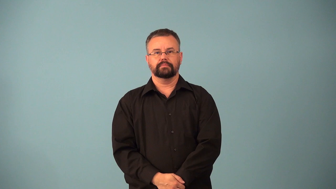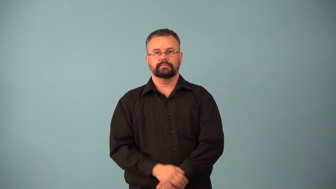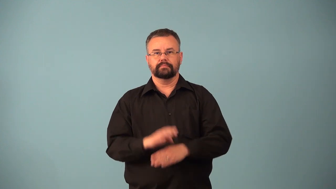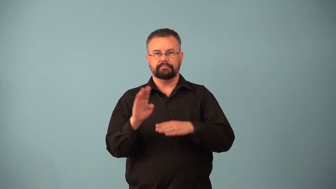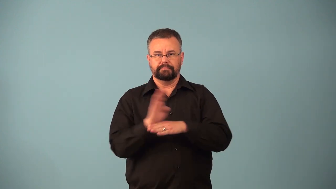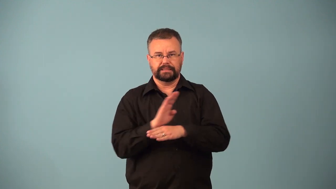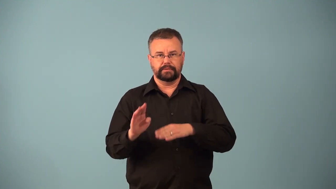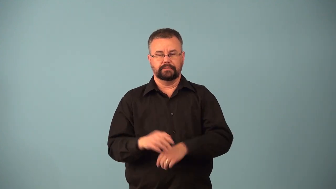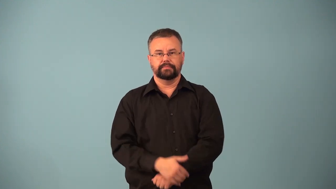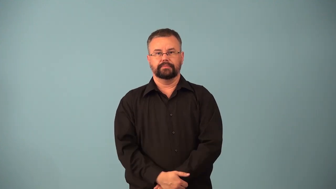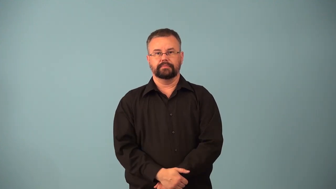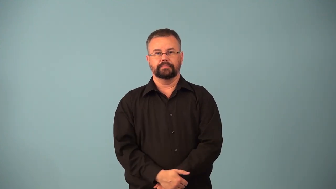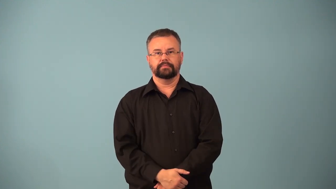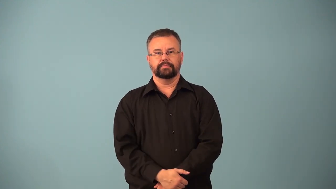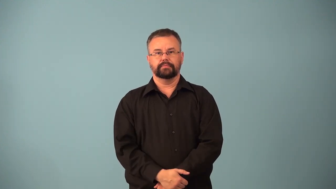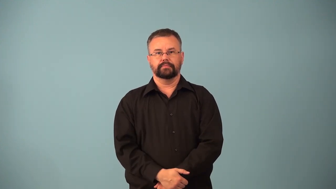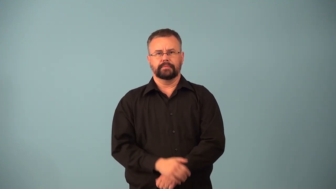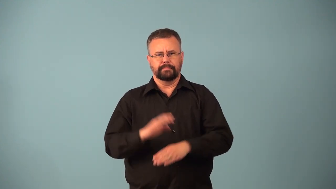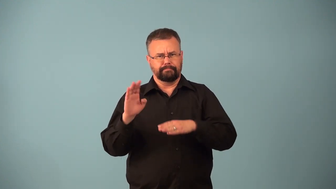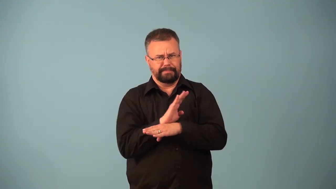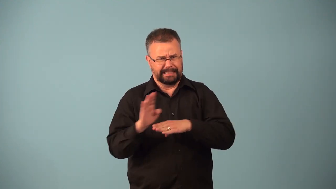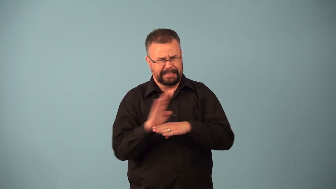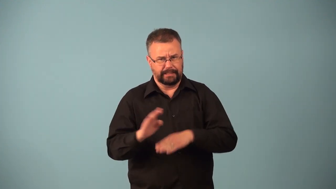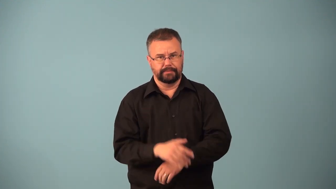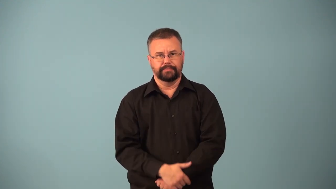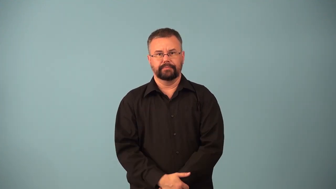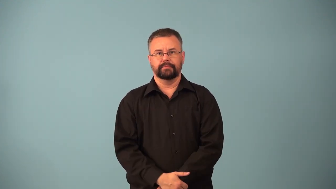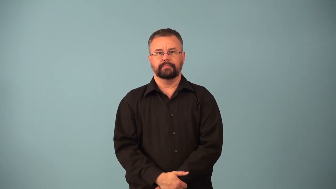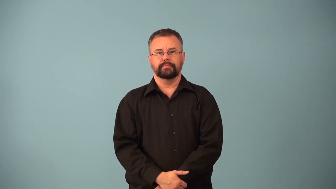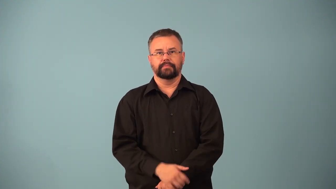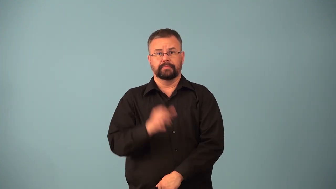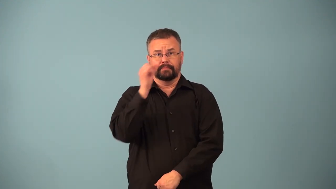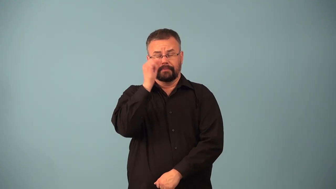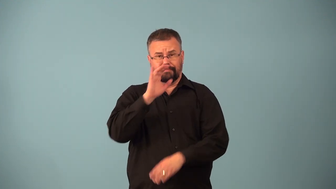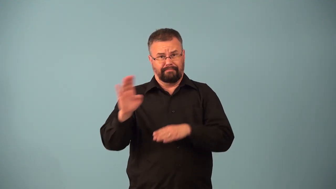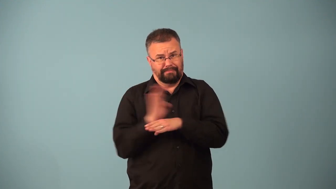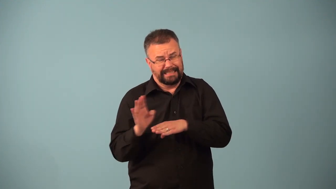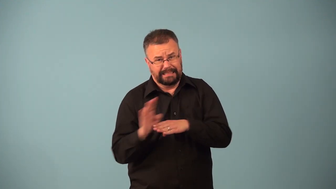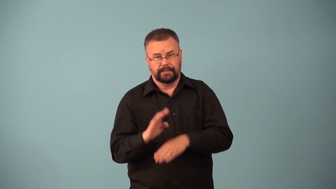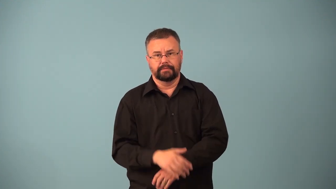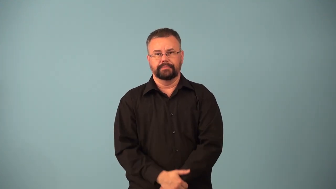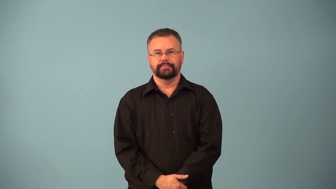busy, busier, busiest